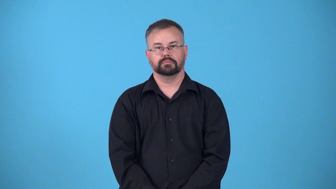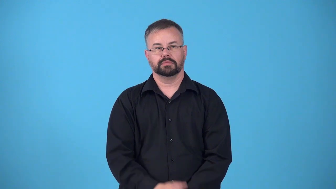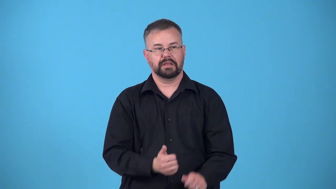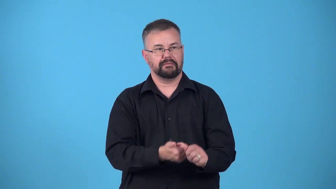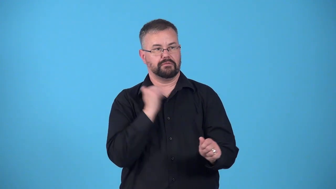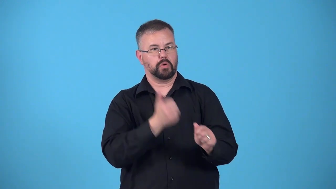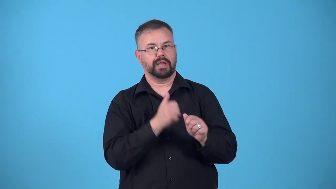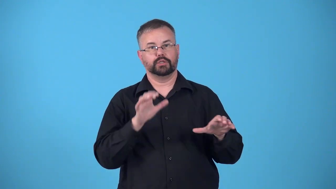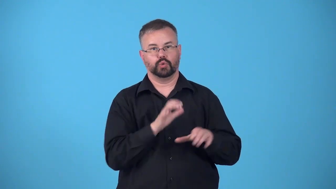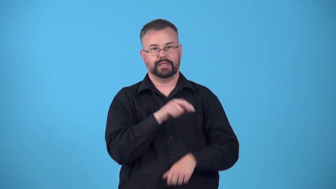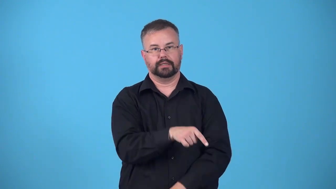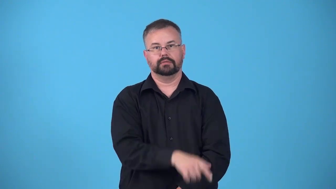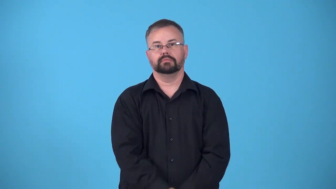wiggle out, wiggle out of, wriggle out, wriggle out of